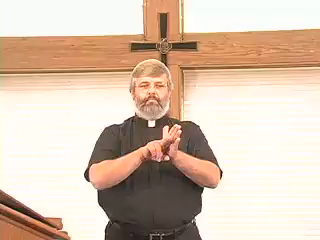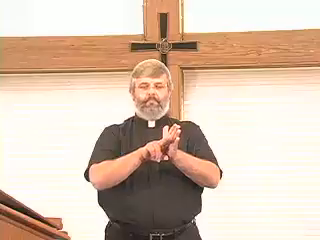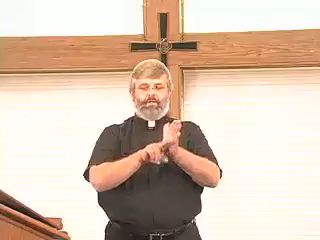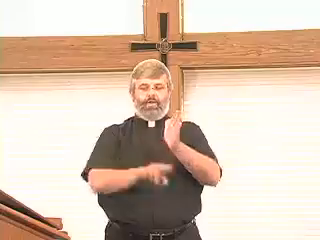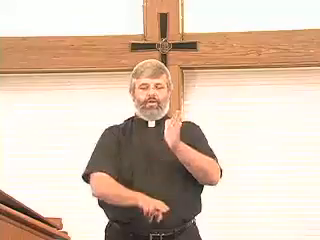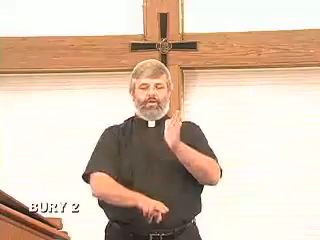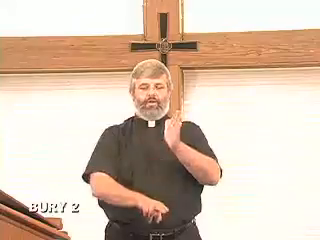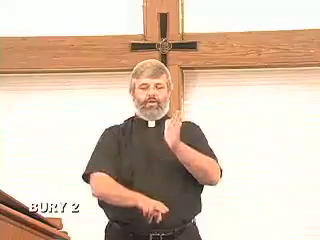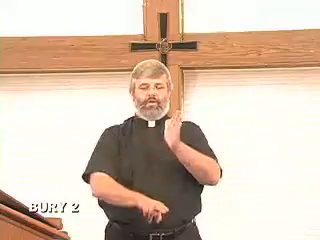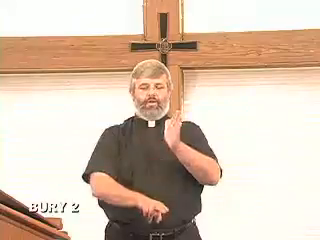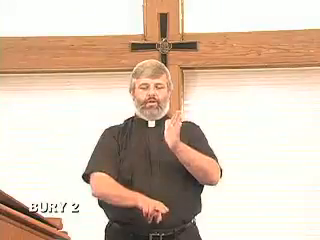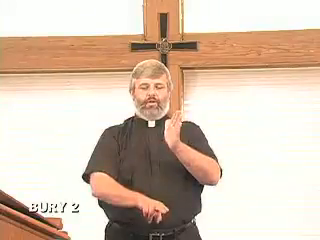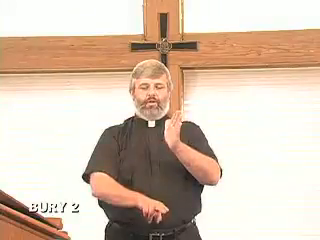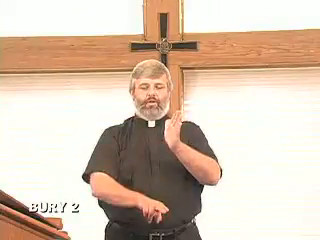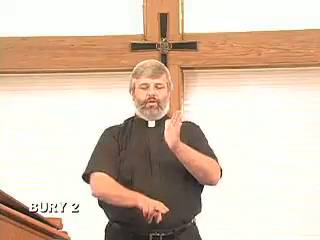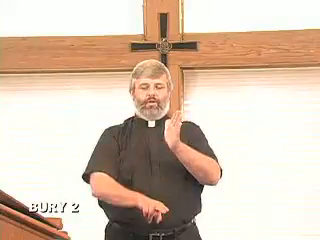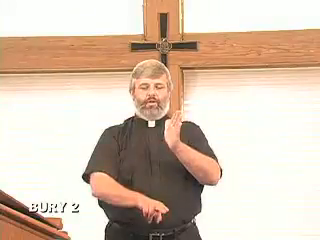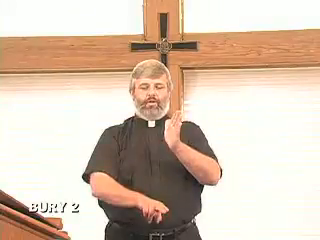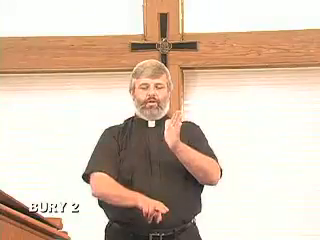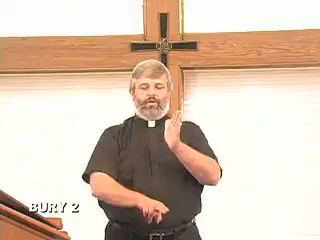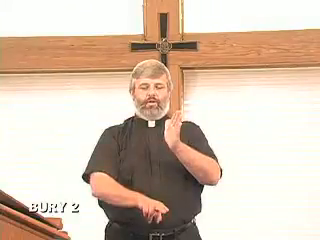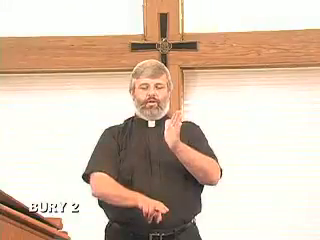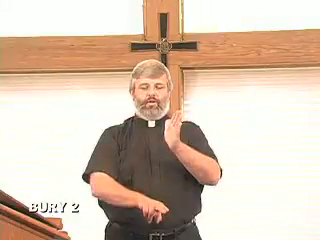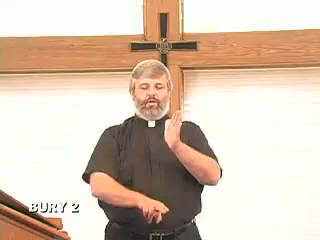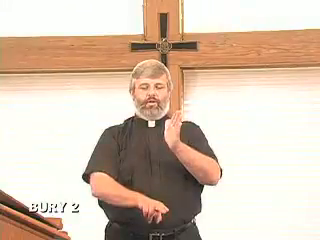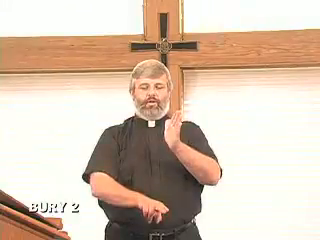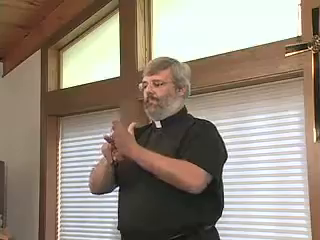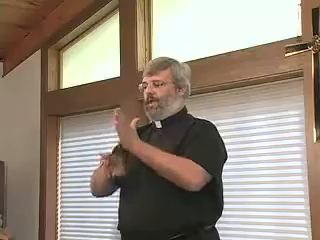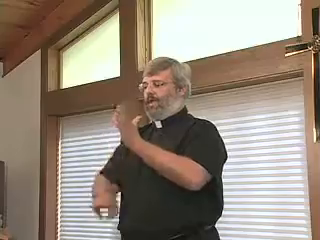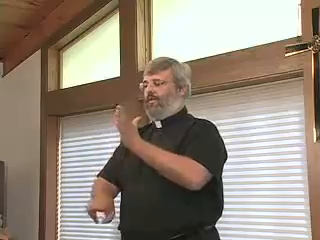BURY